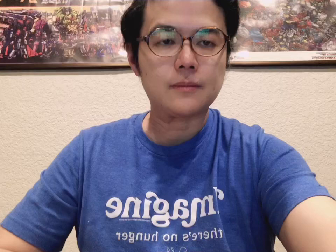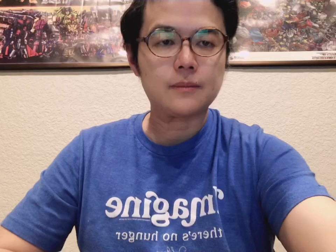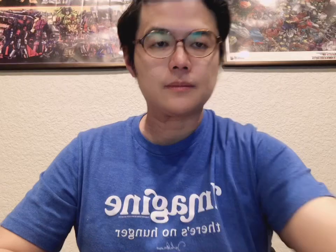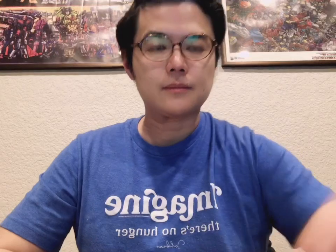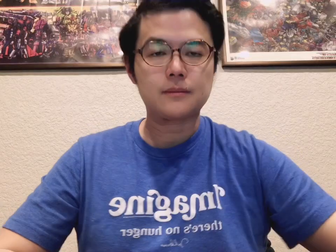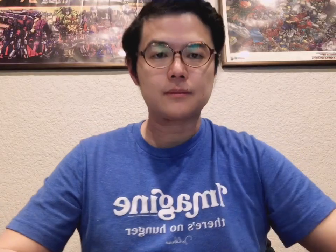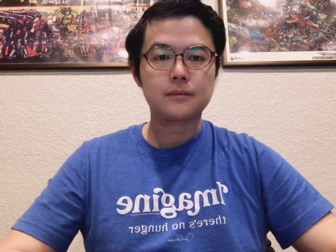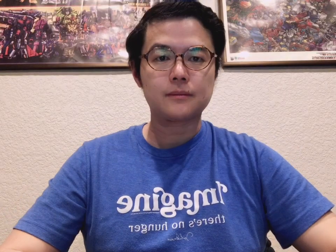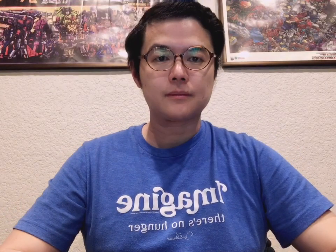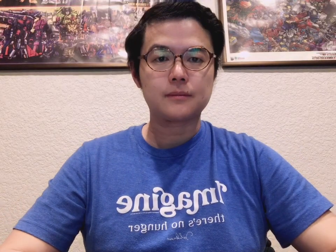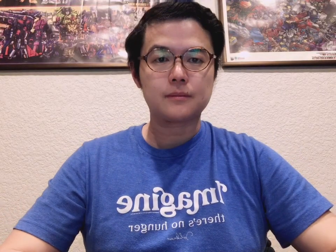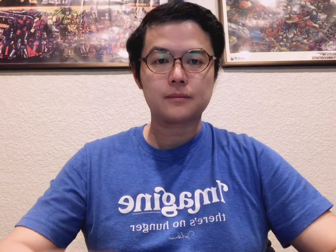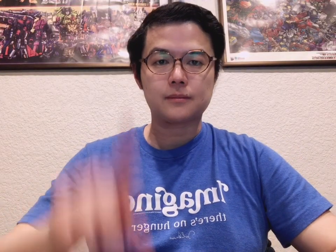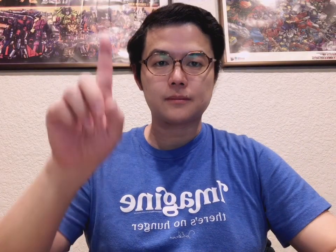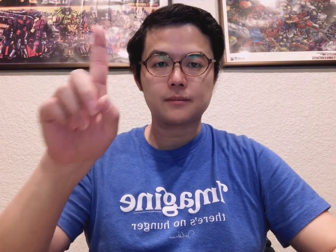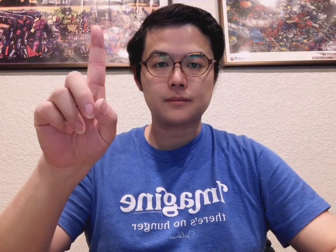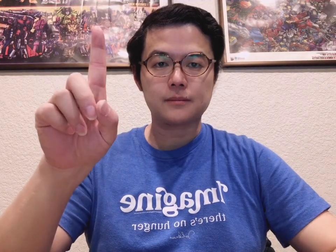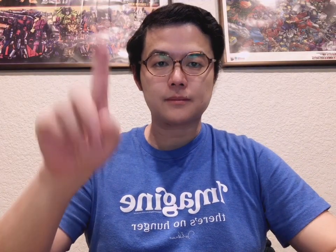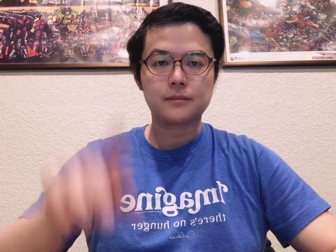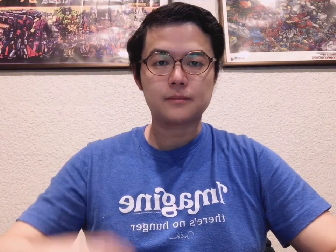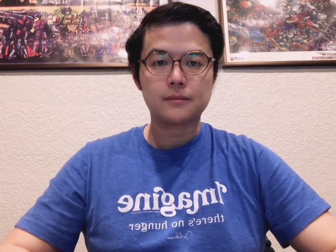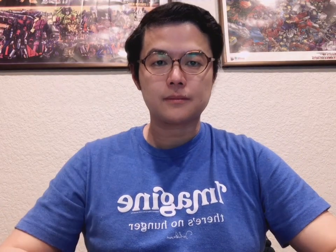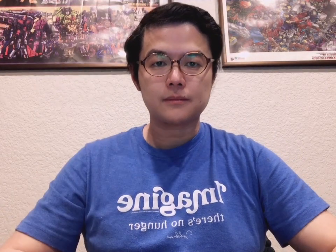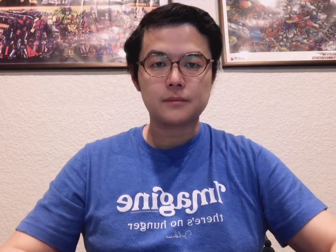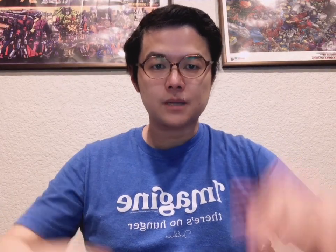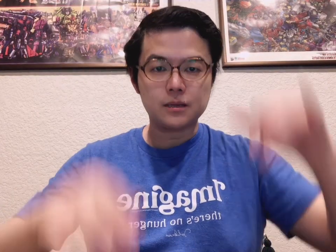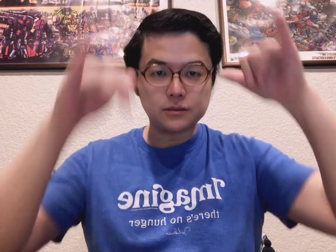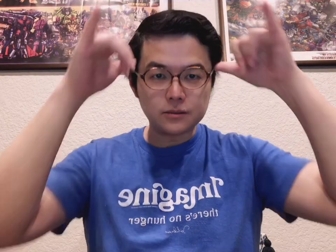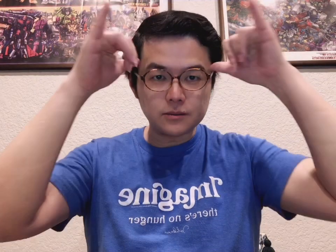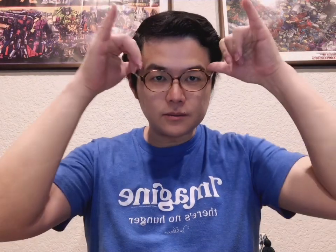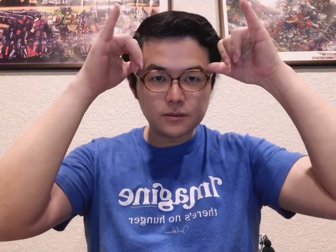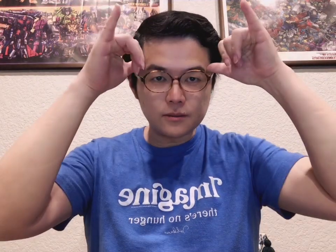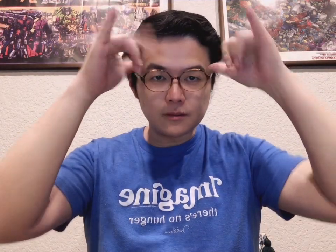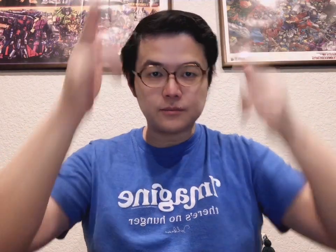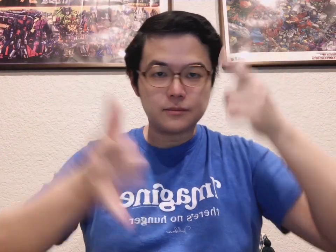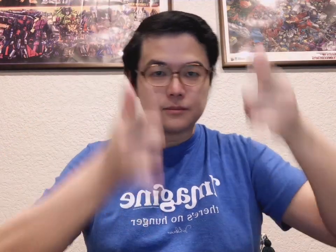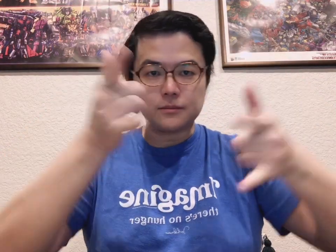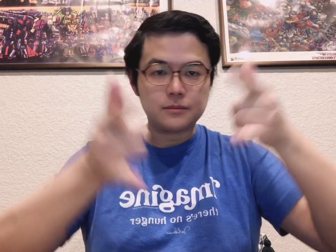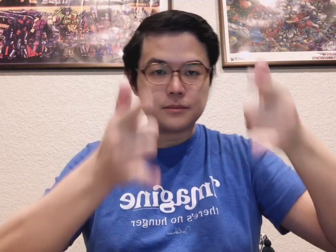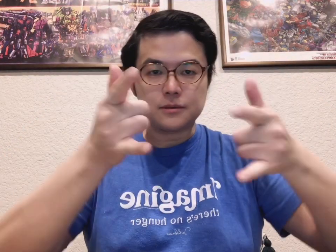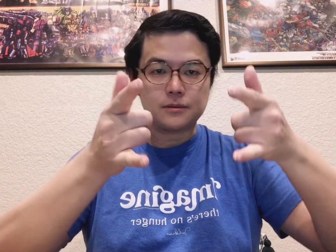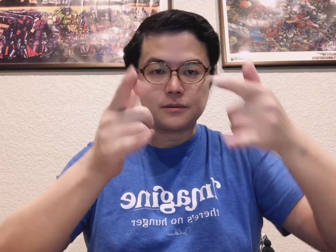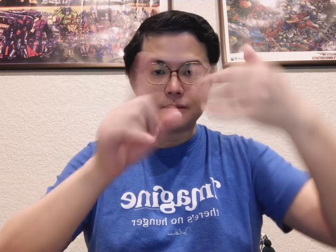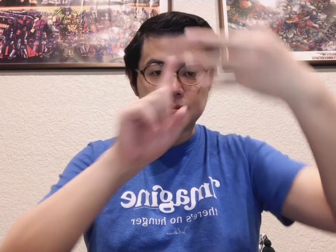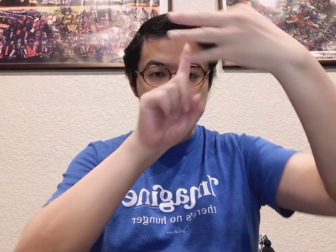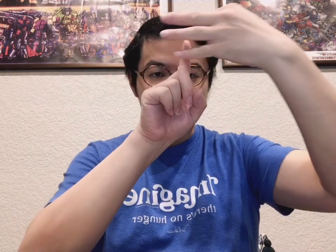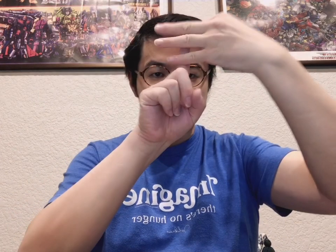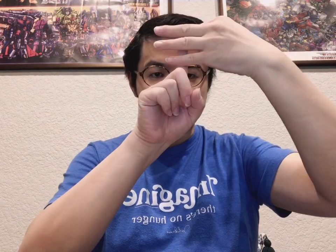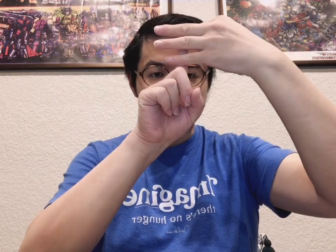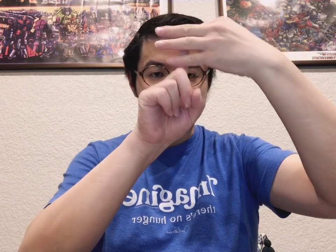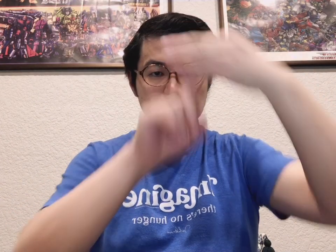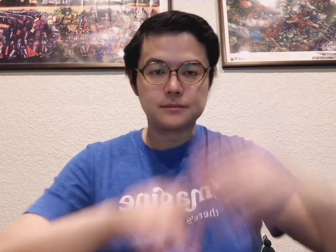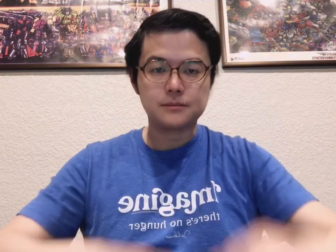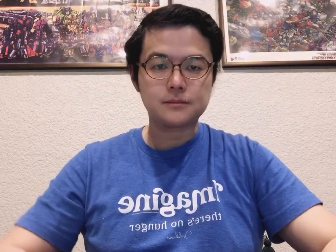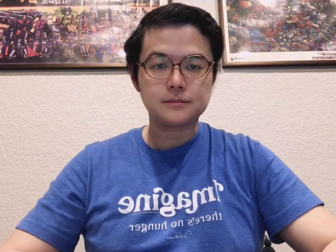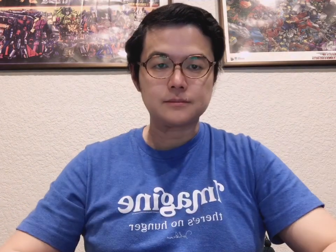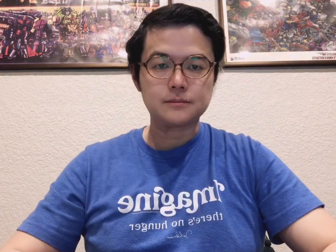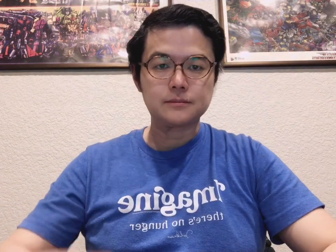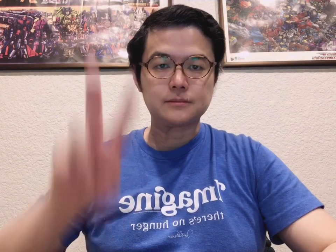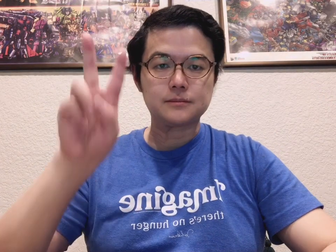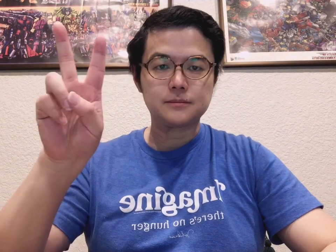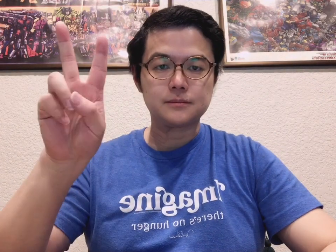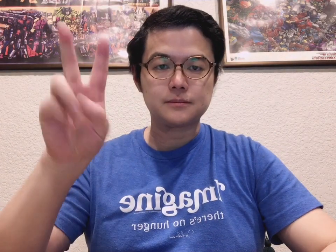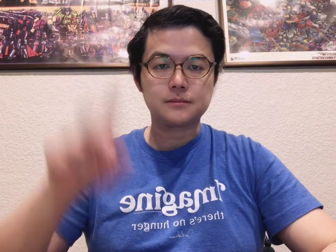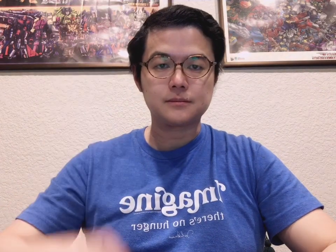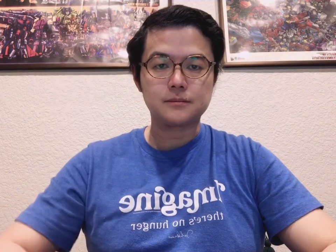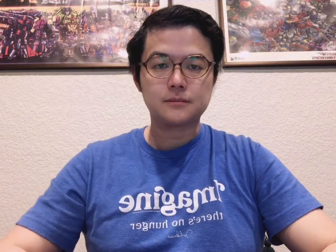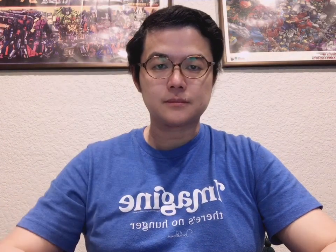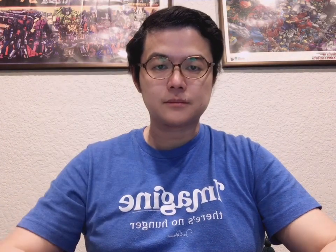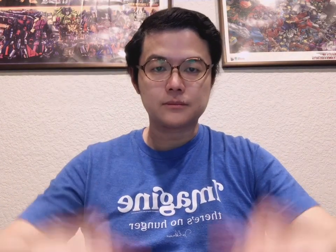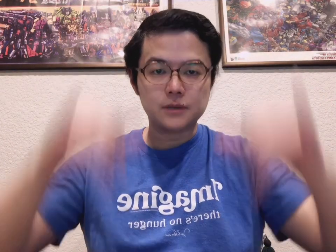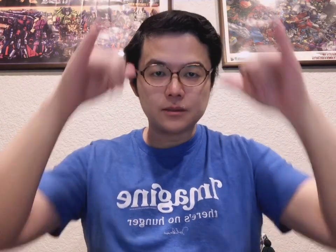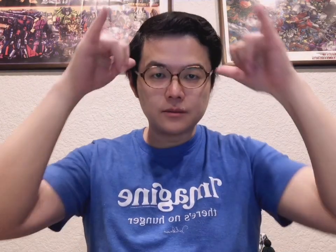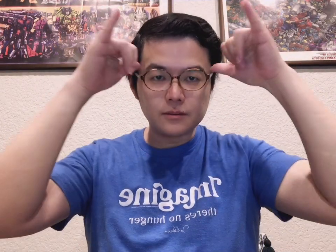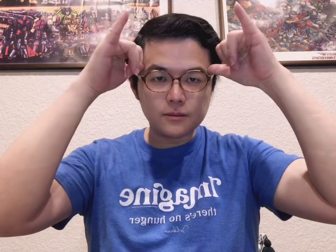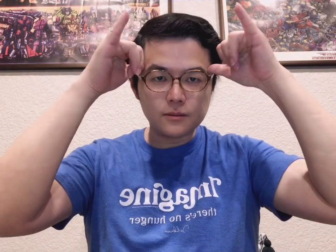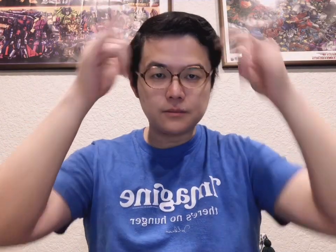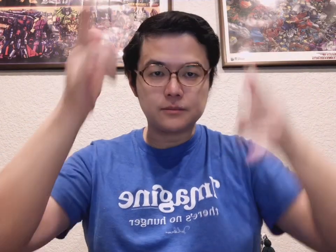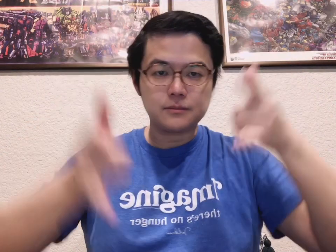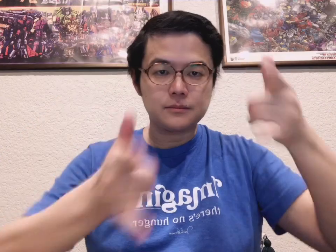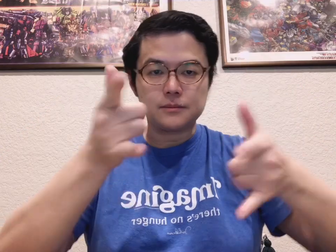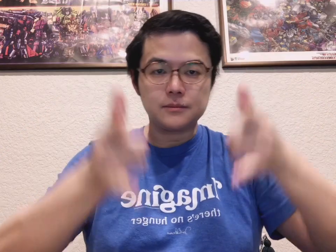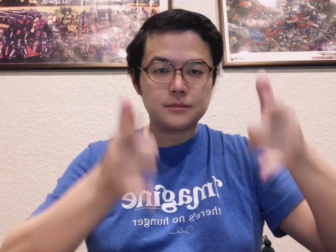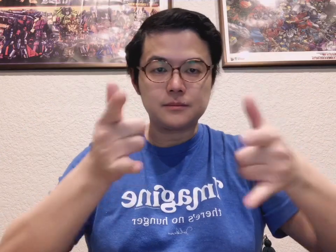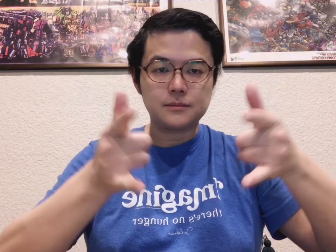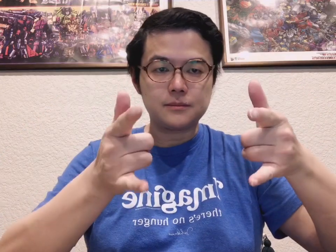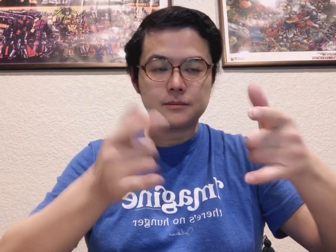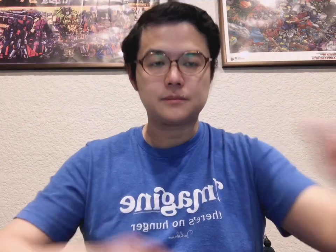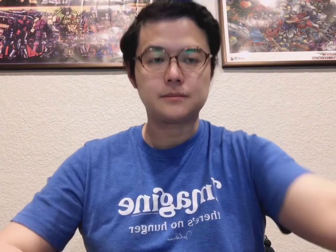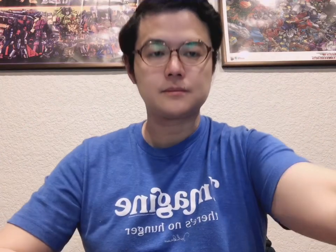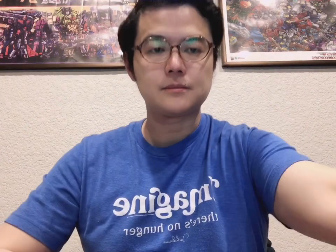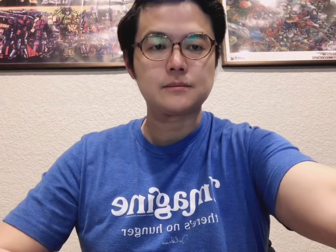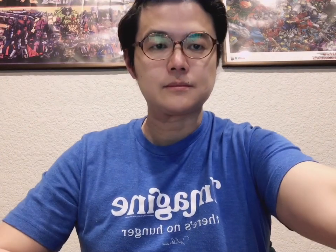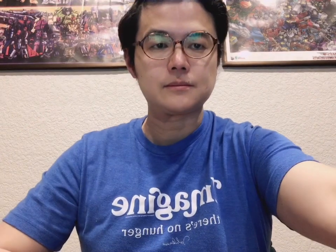Bull Demon King